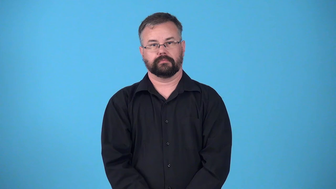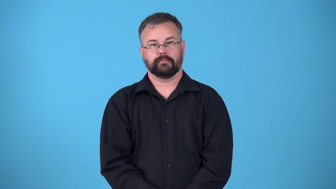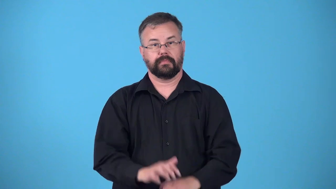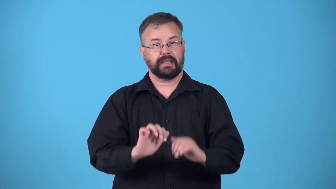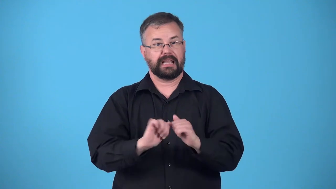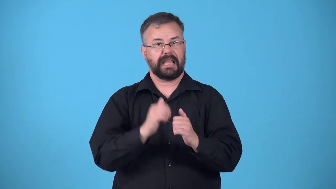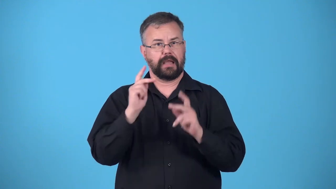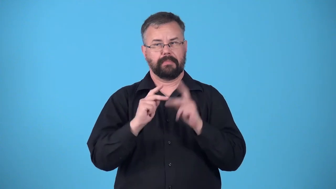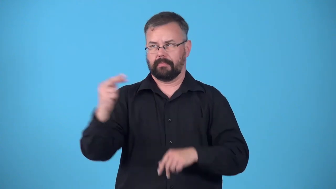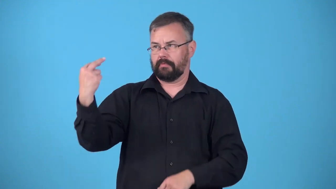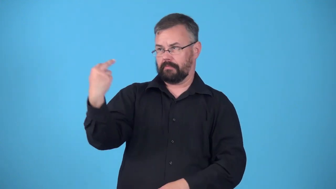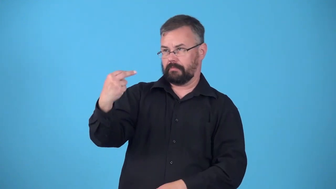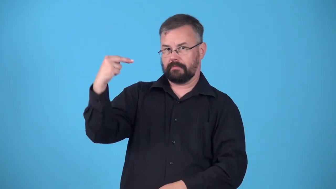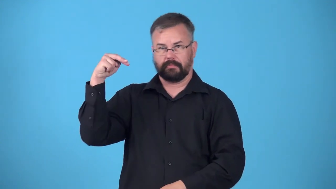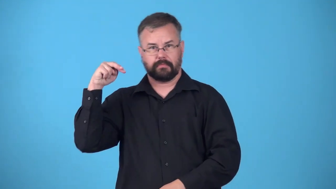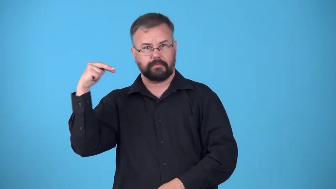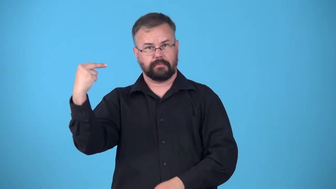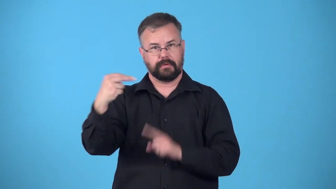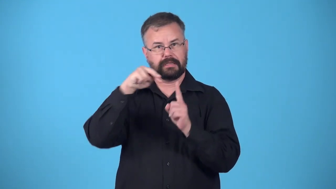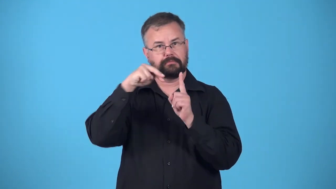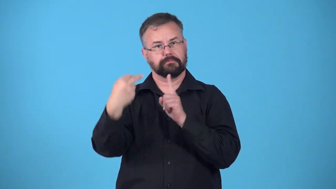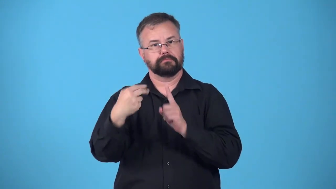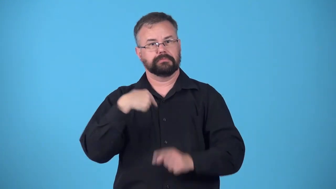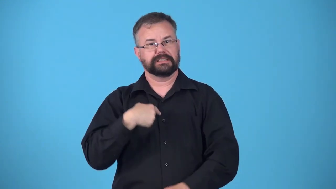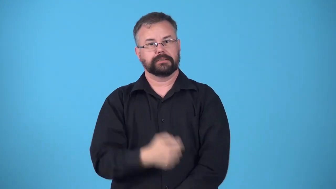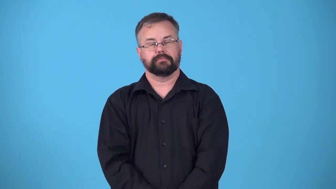come across